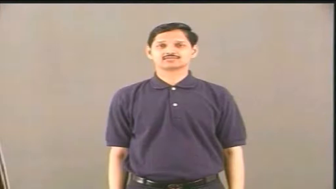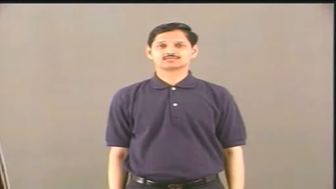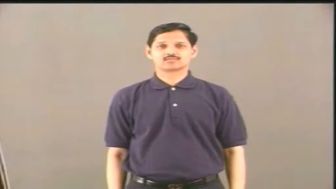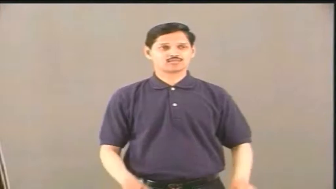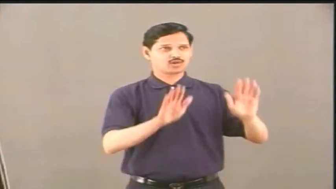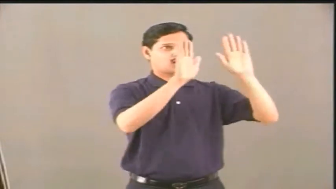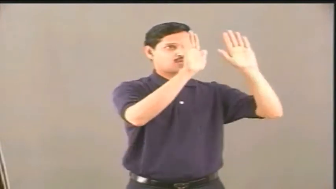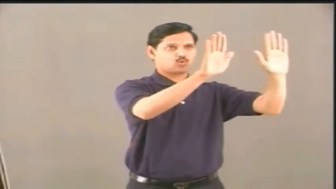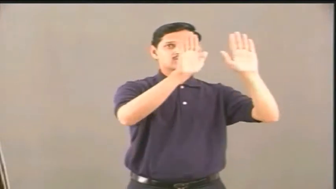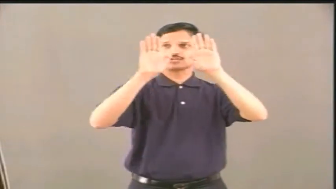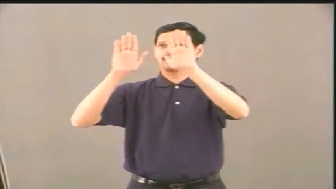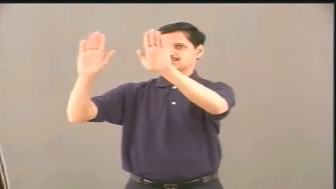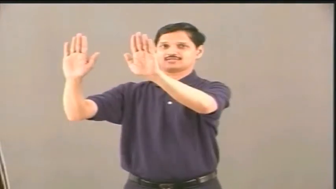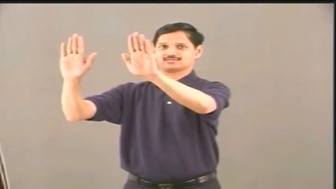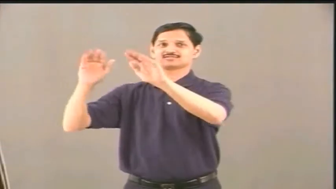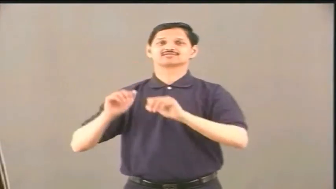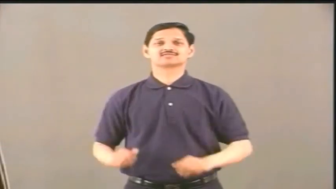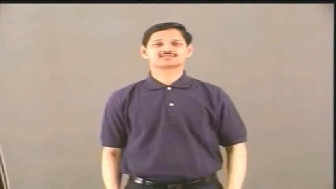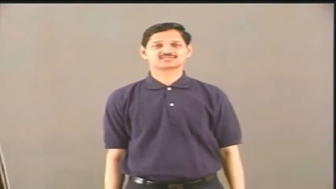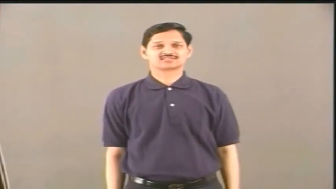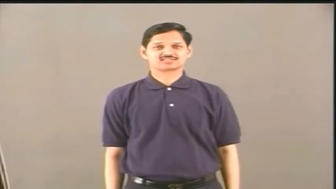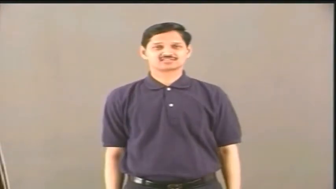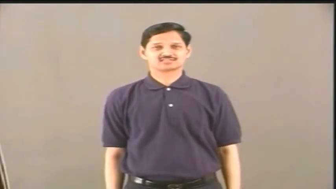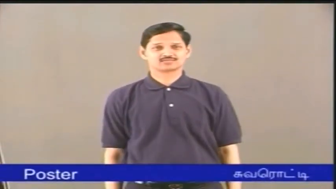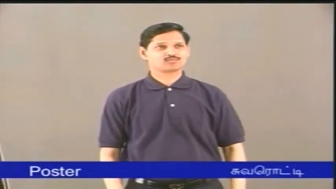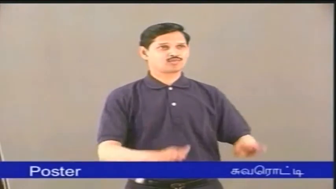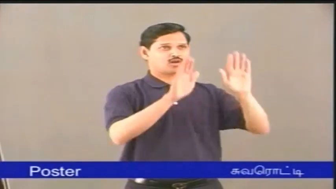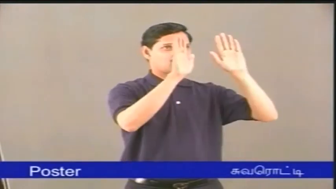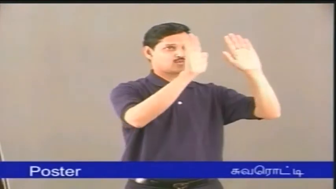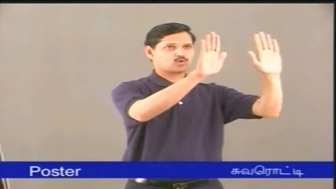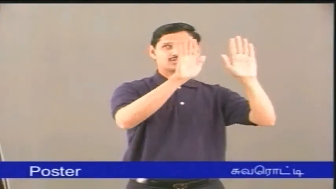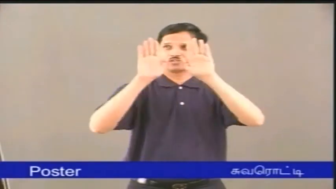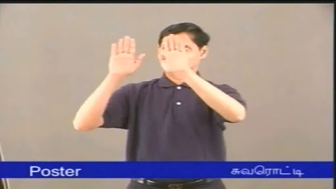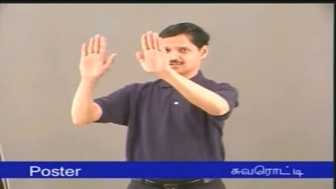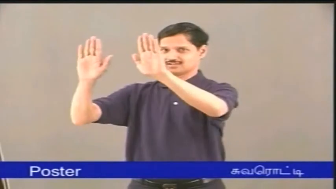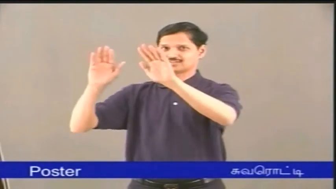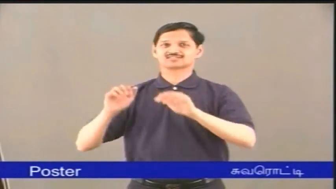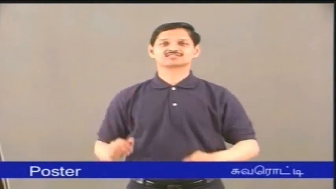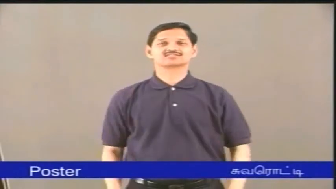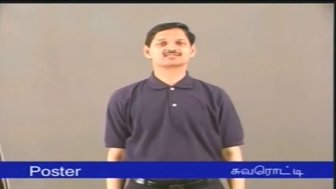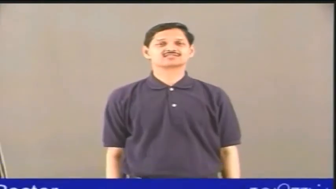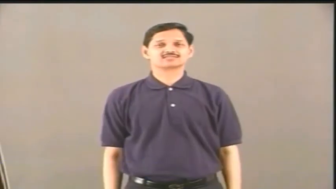poster